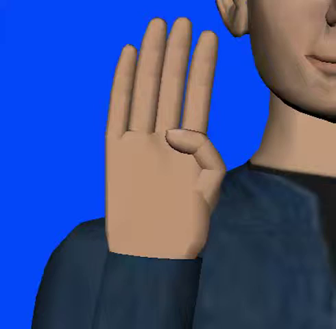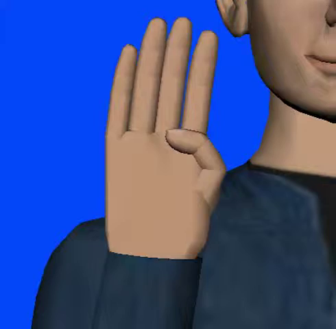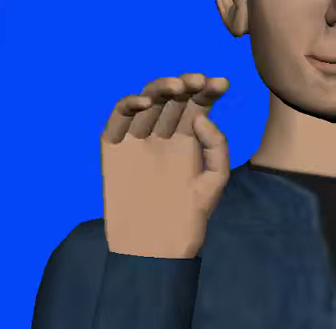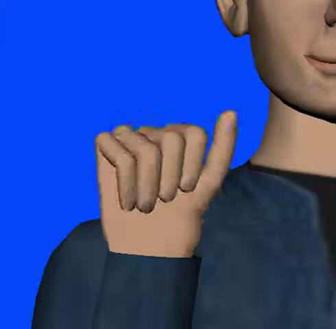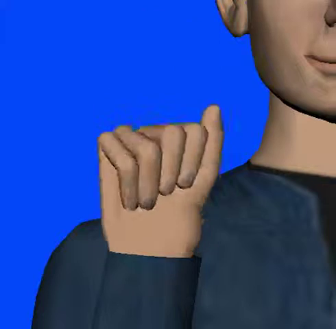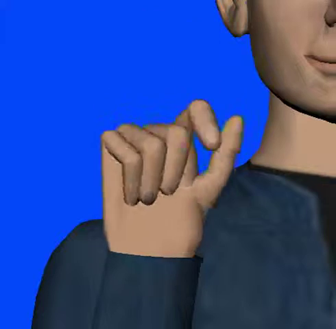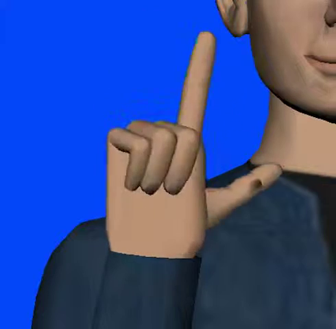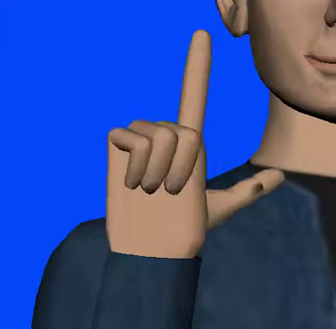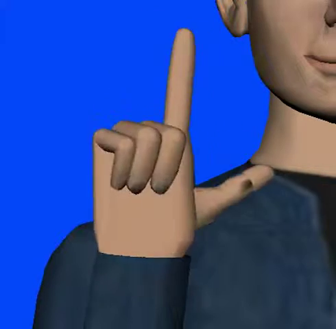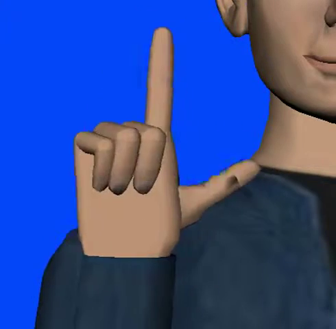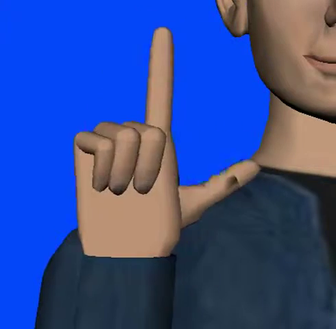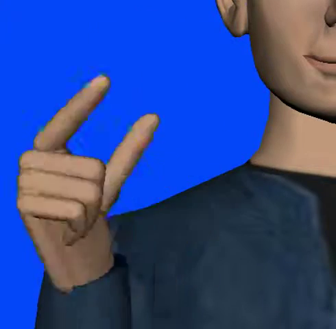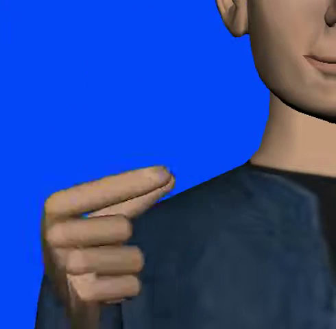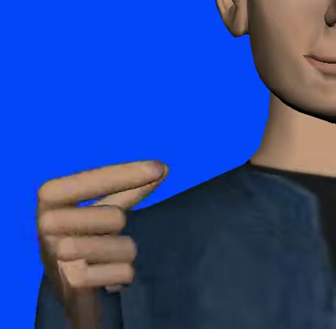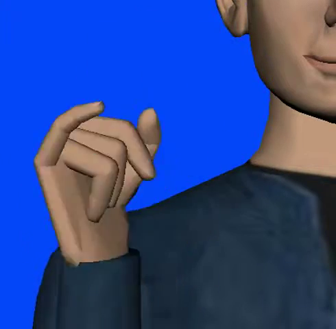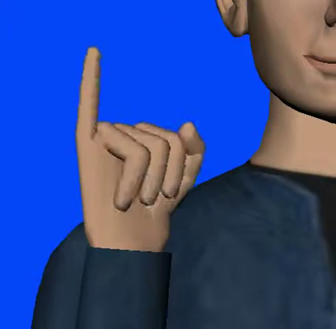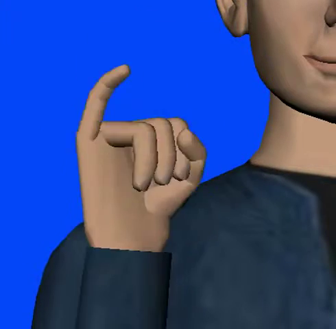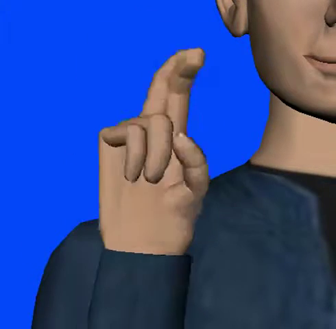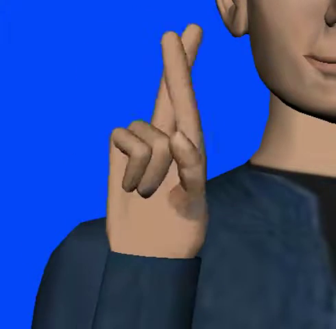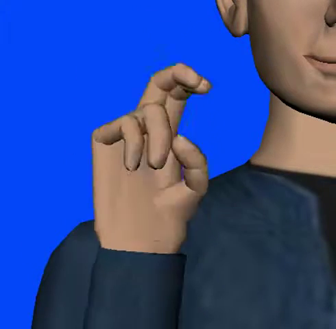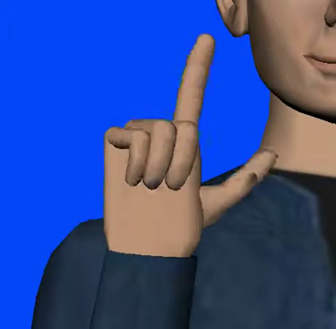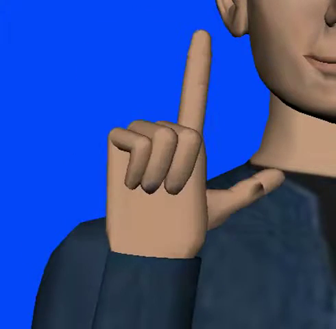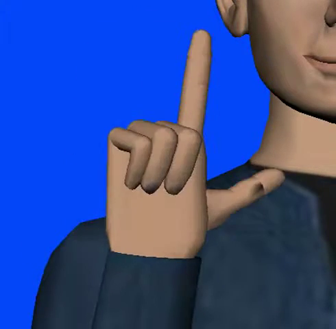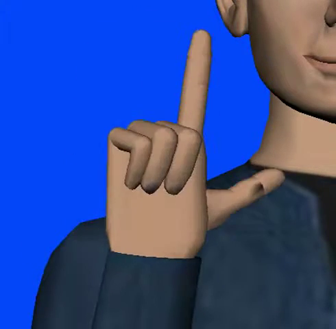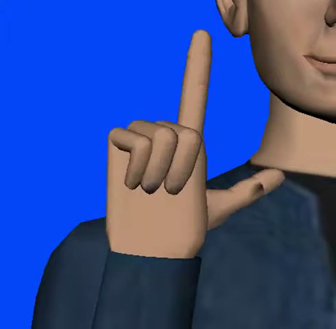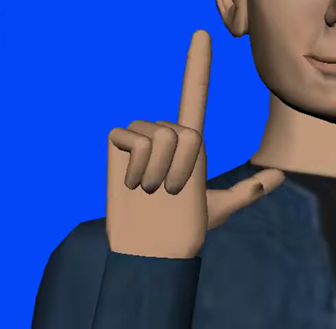ballgirl